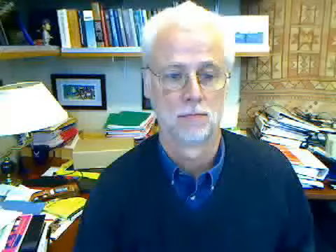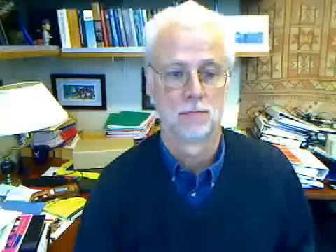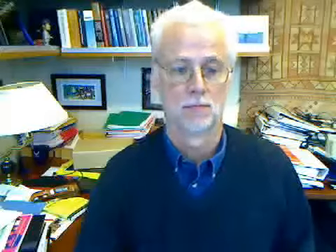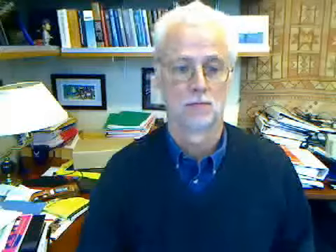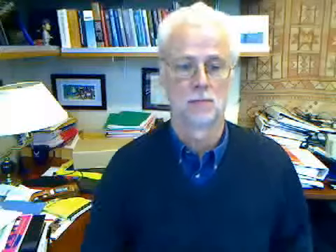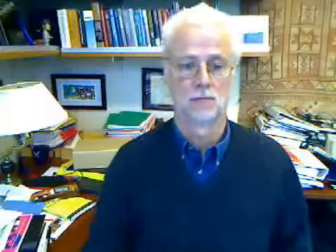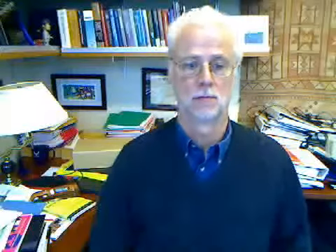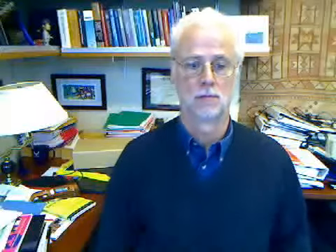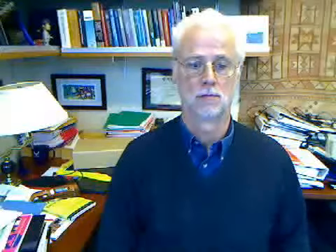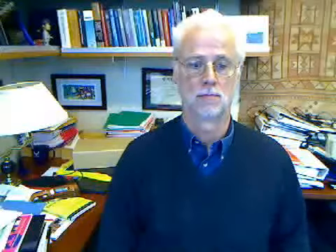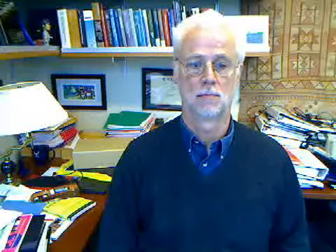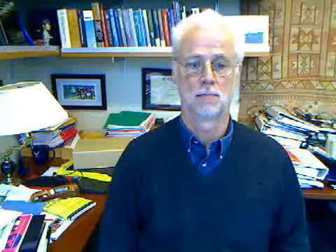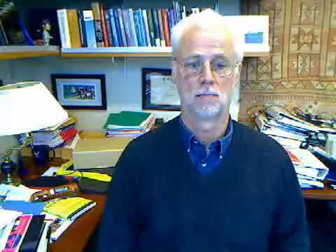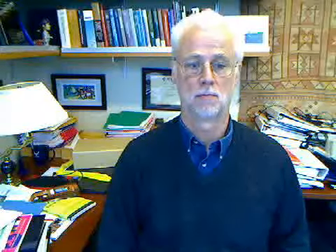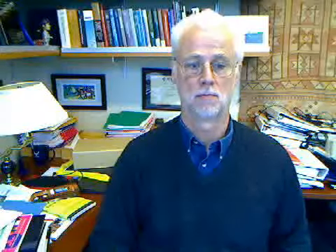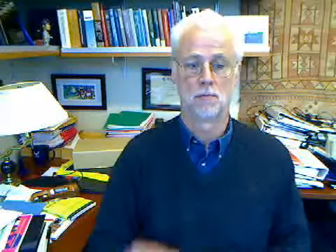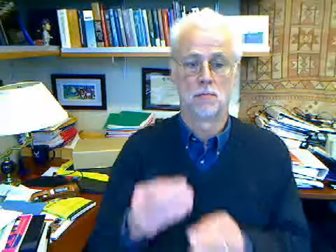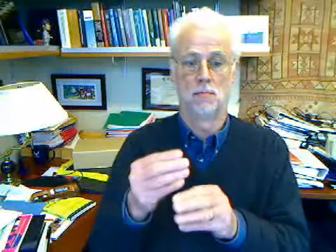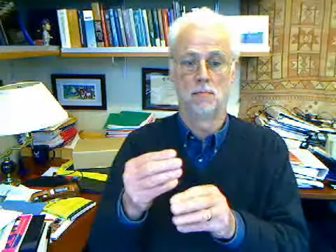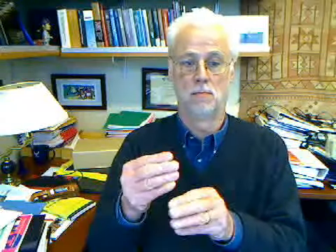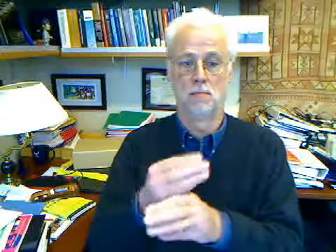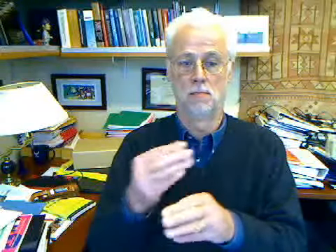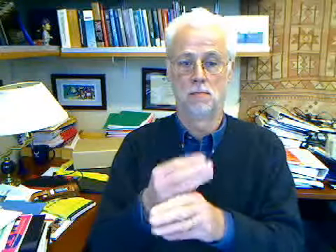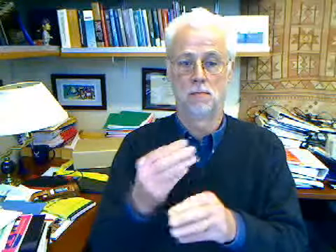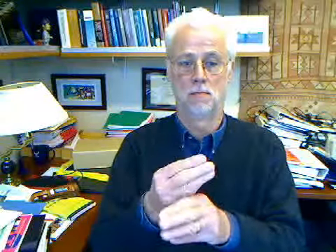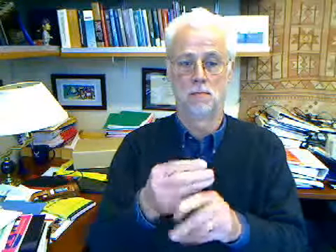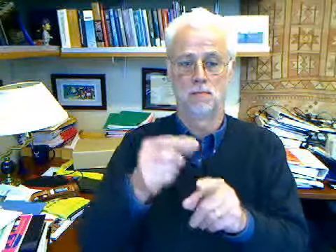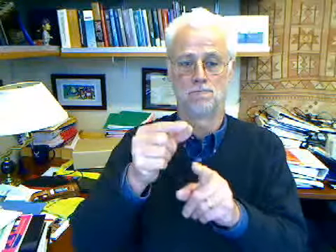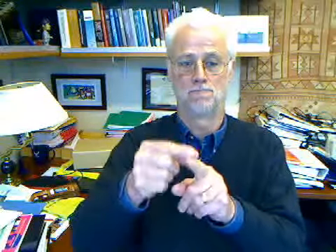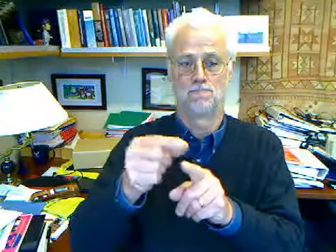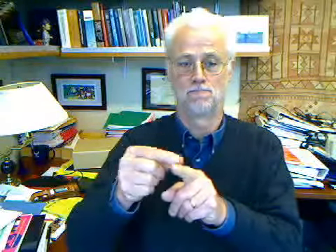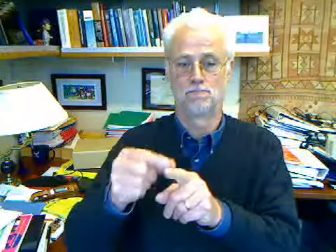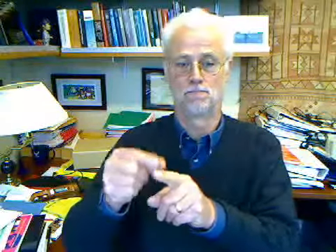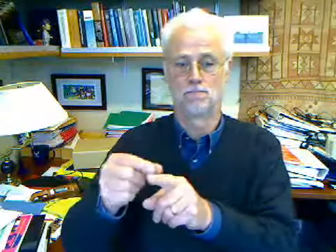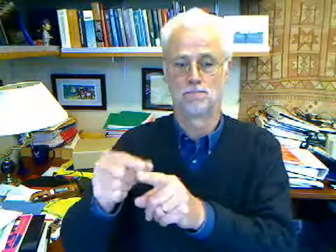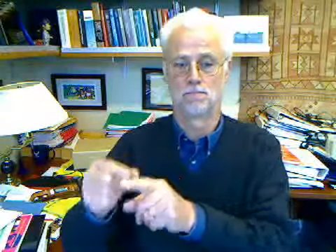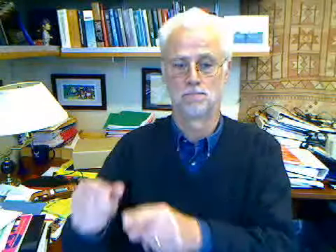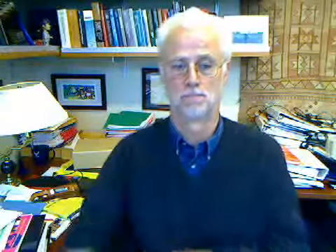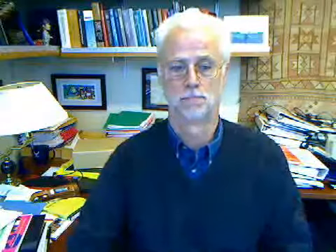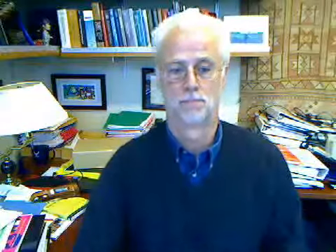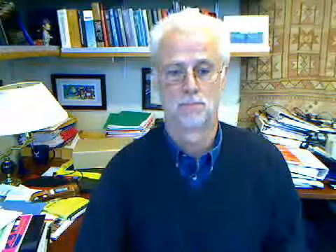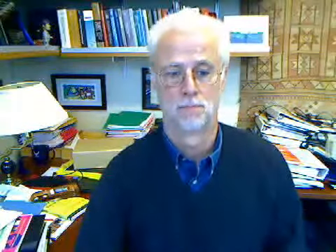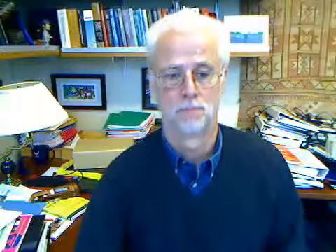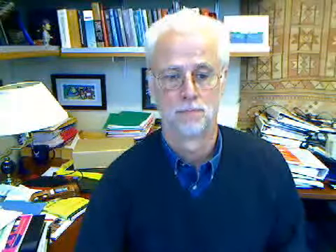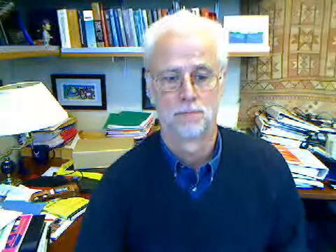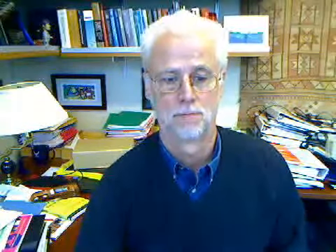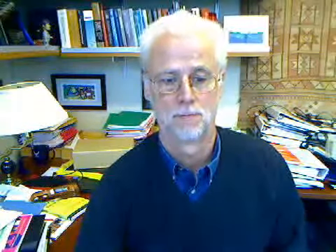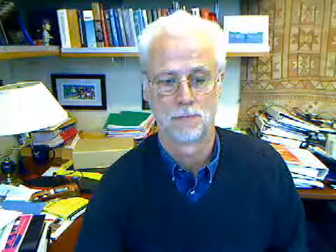General Math Terminology